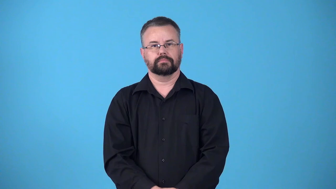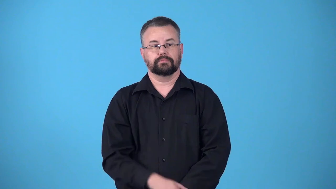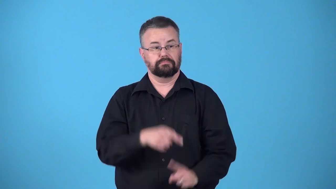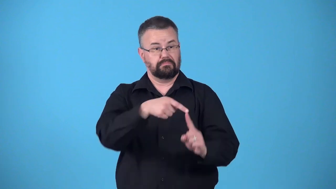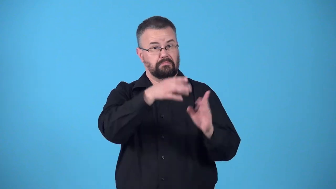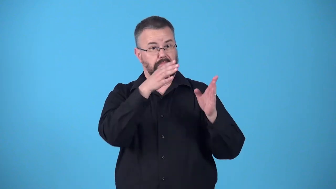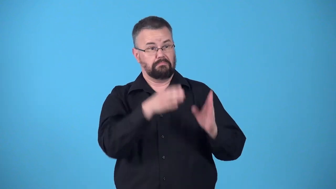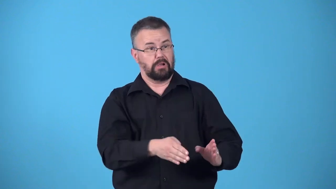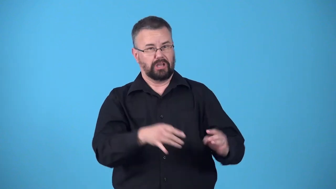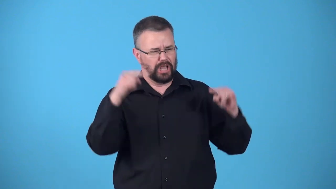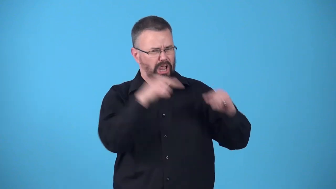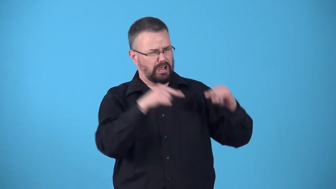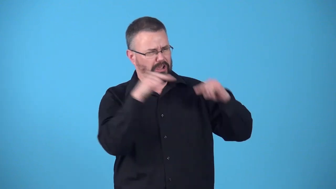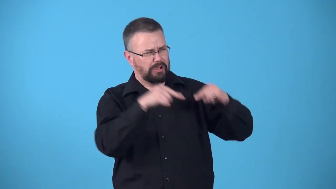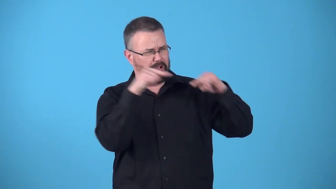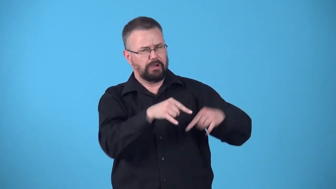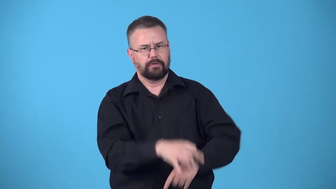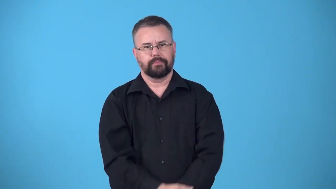butt of a joke